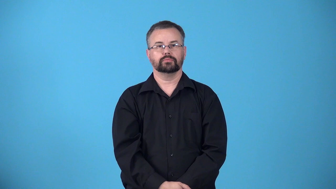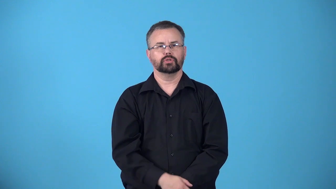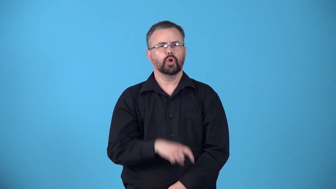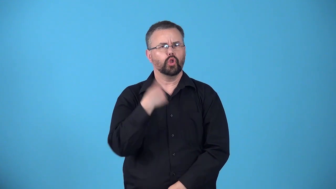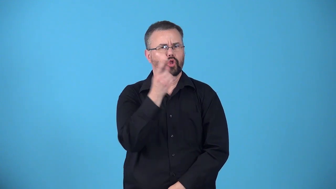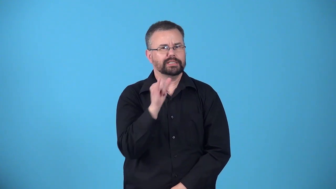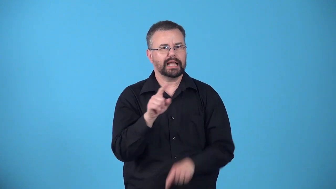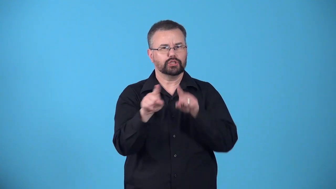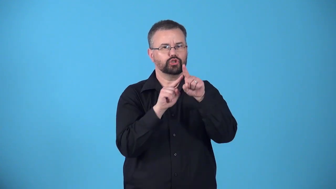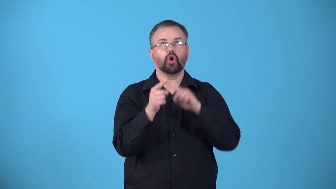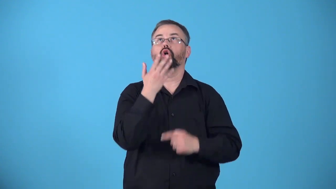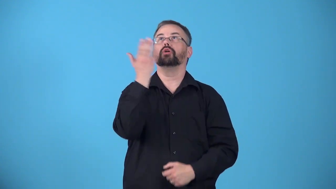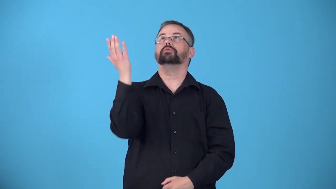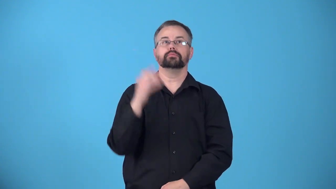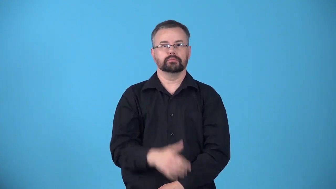starlike